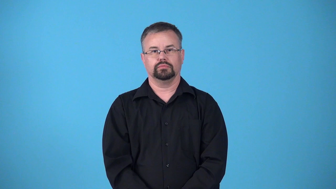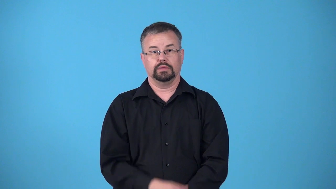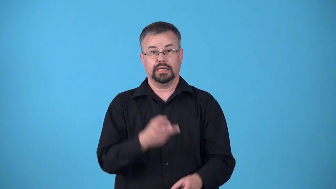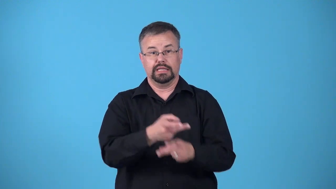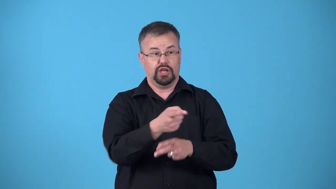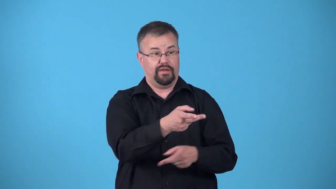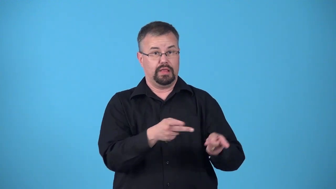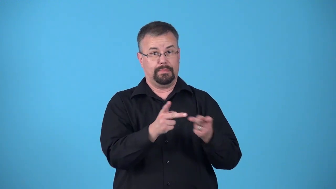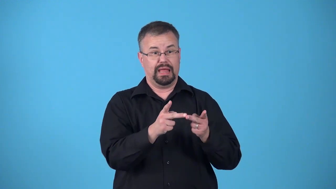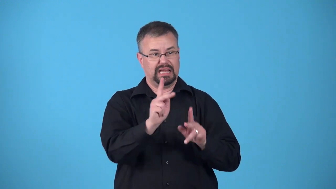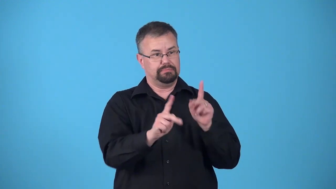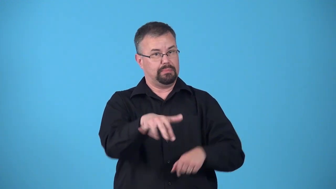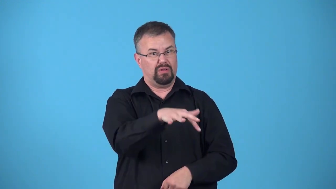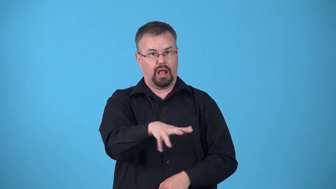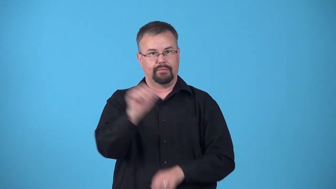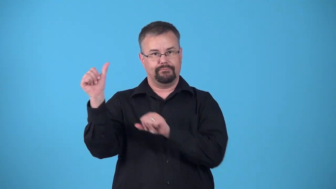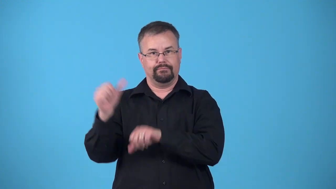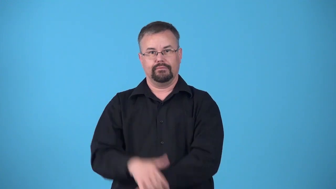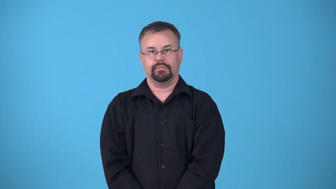hold the fort down,hold down the fort